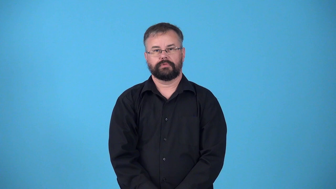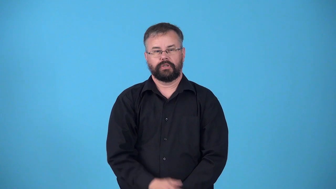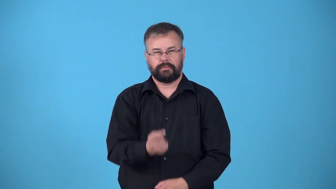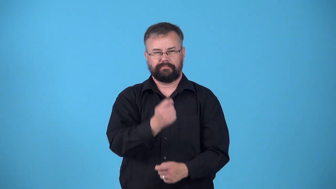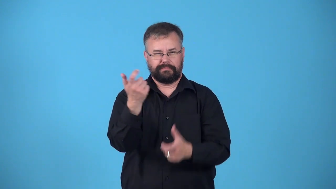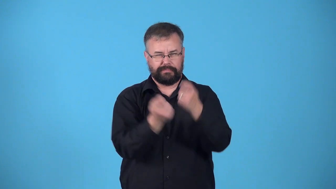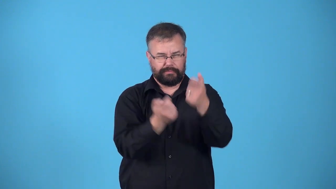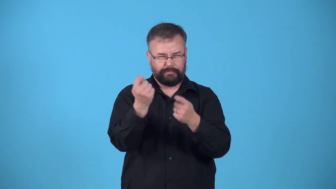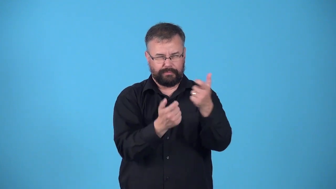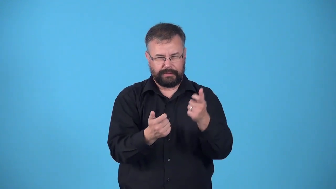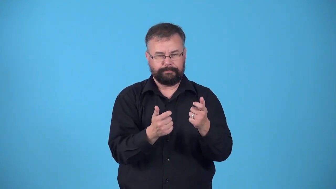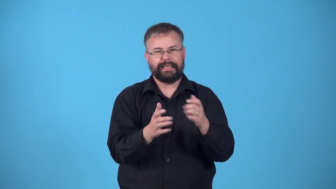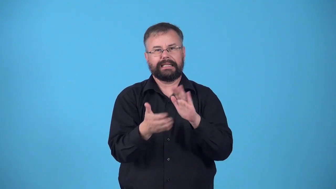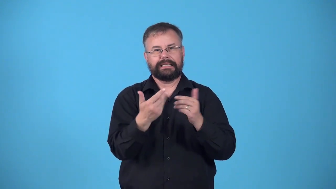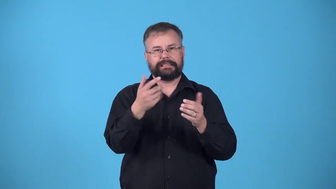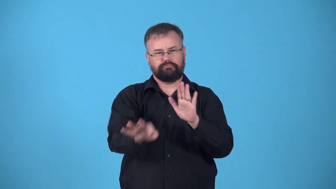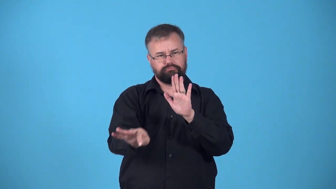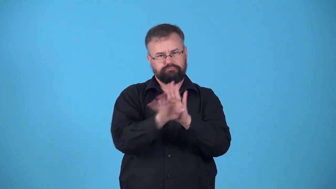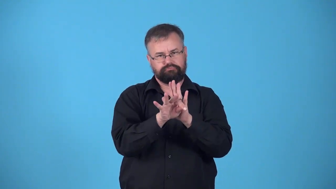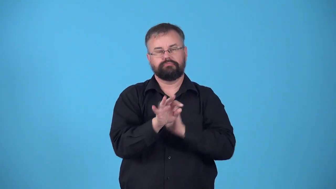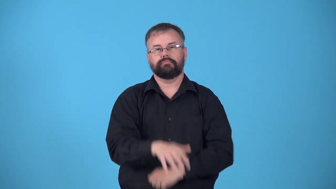narrow down, pare down